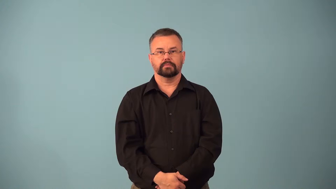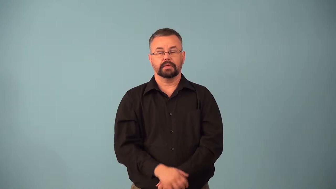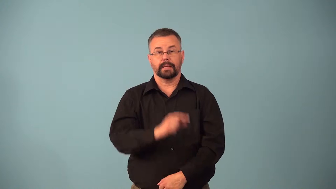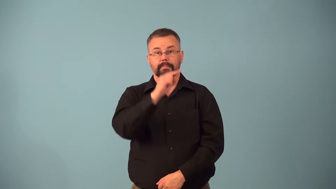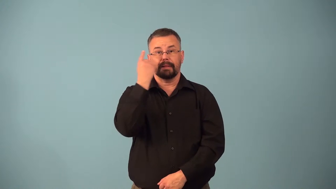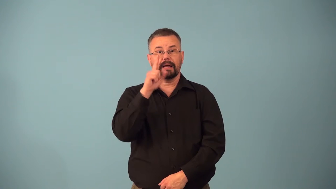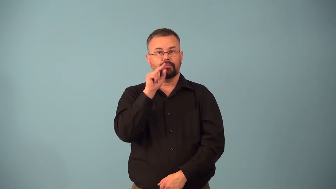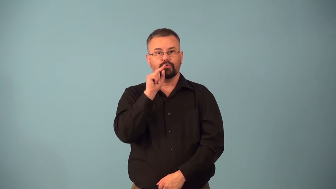blackbird